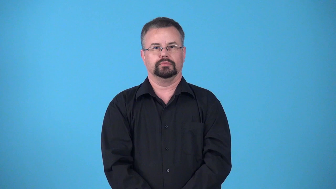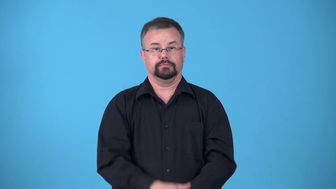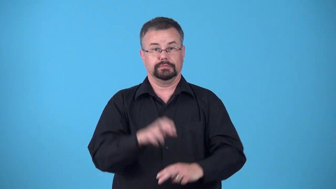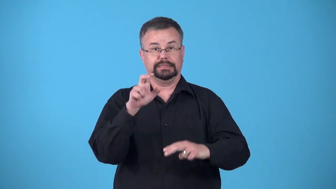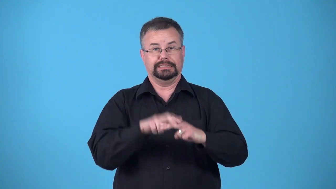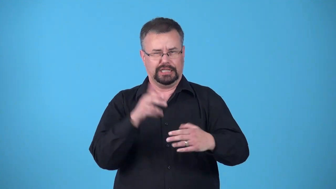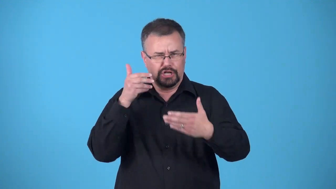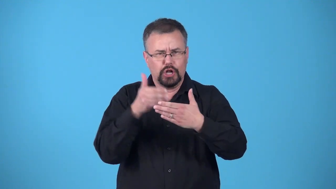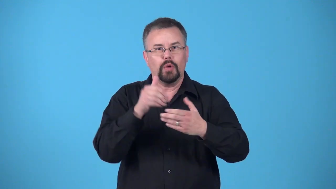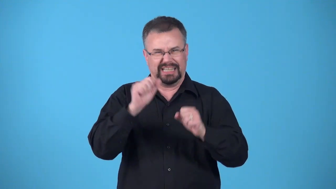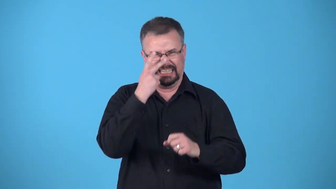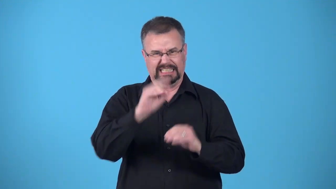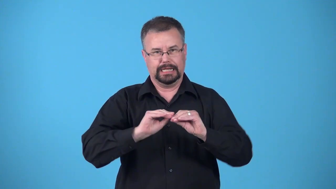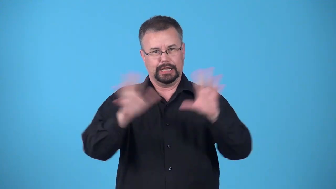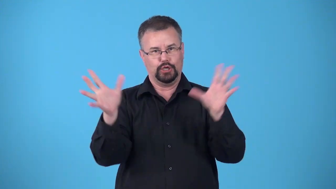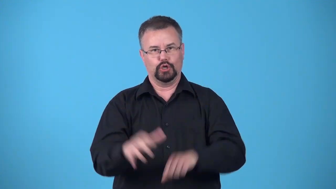ringside seat